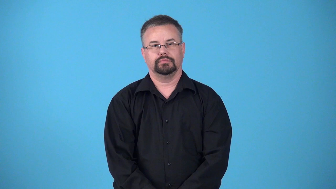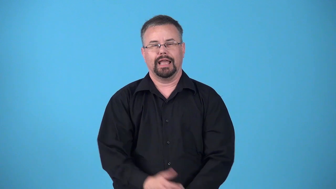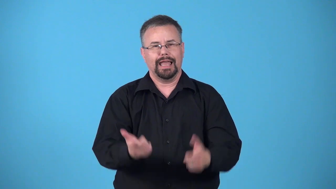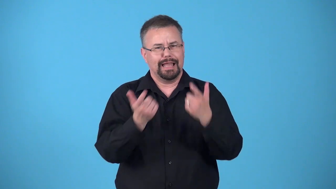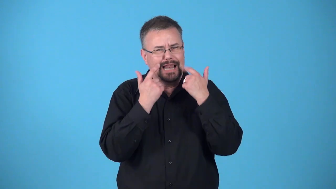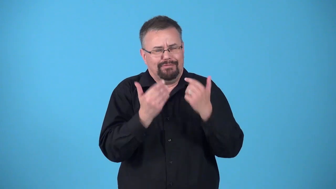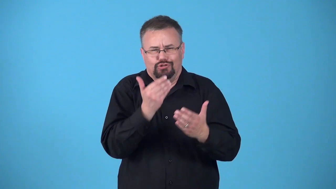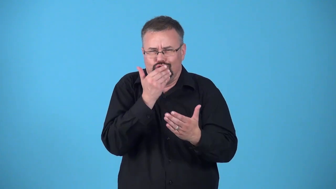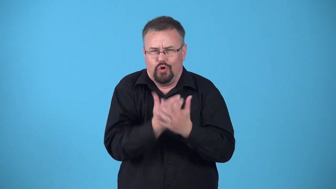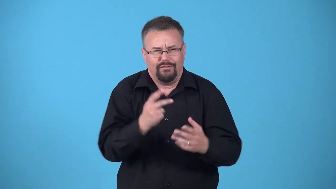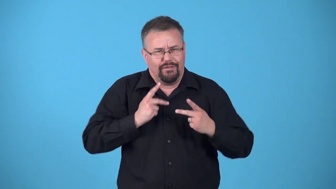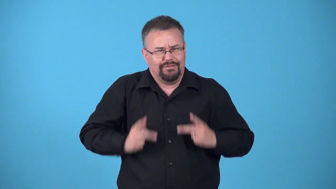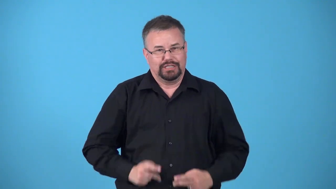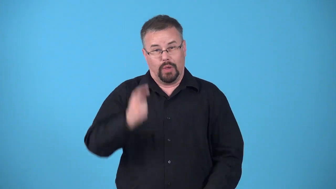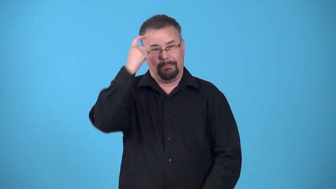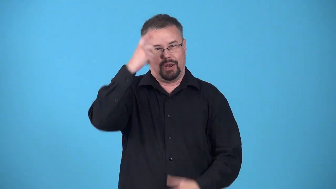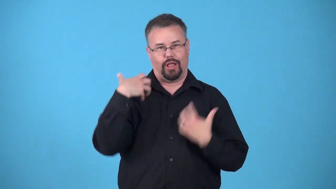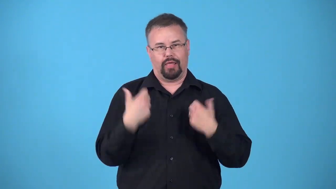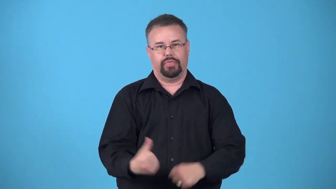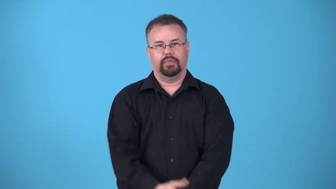laughter is the best medicine